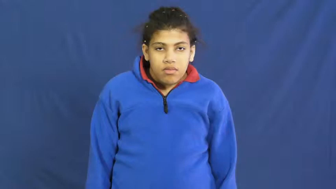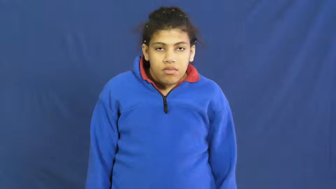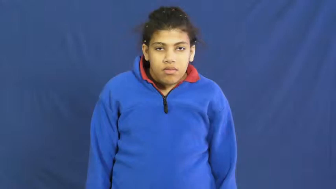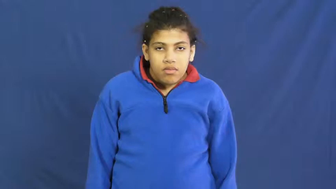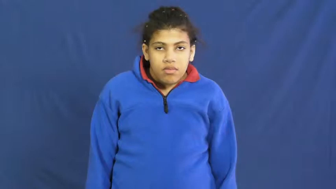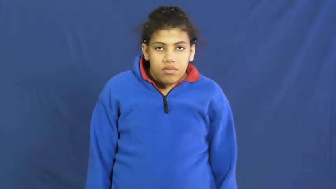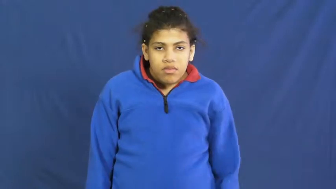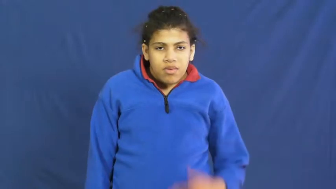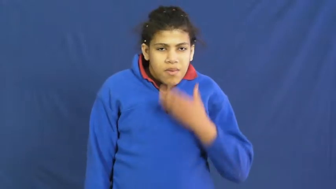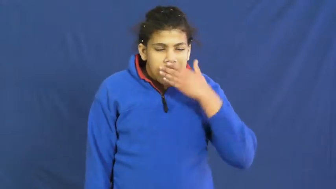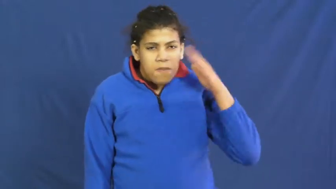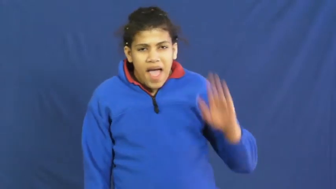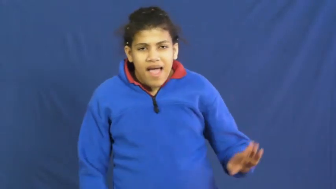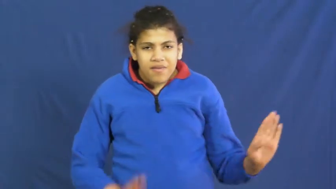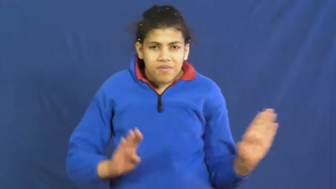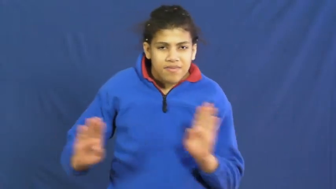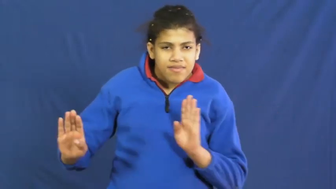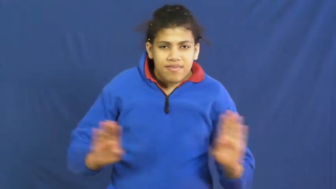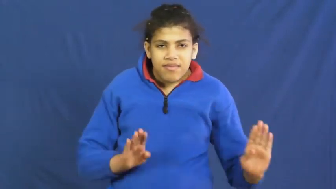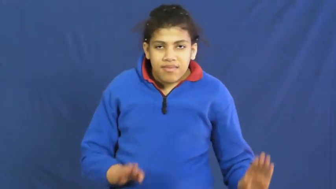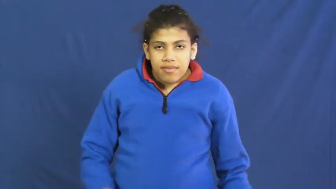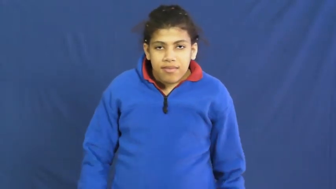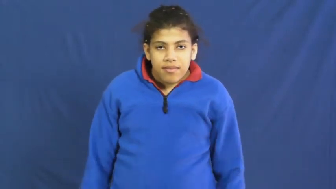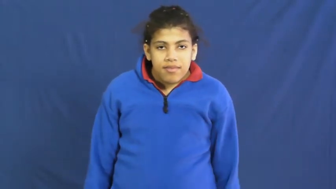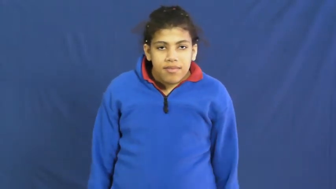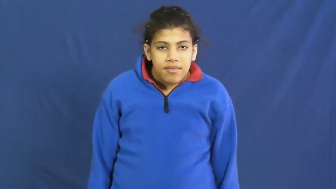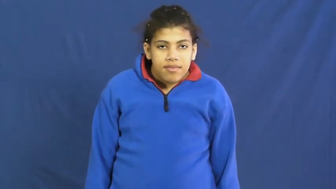misbehavior,naughty,act out,act up